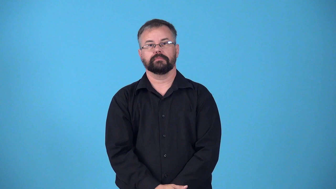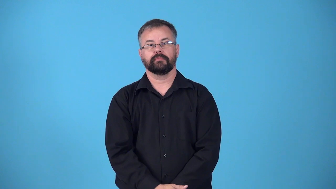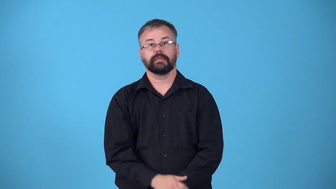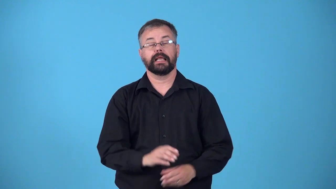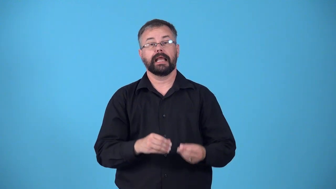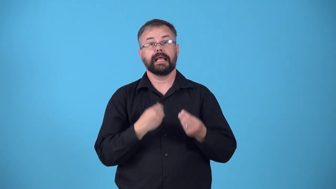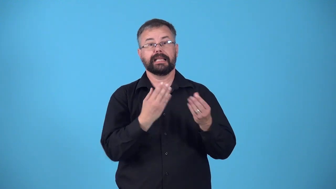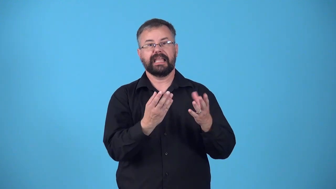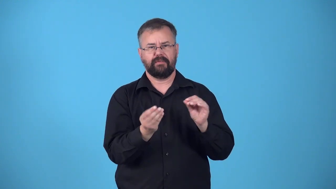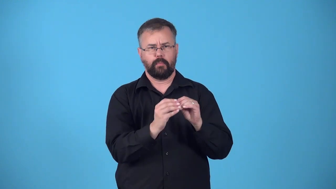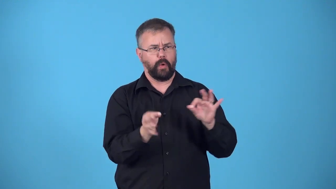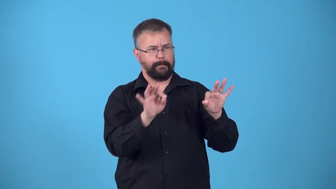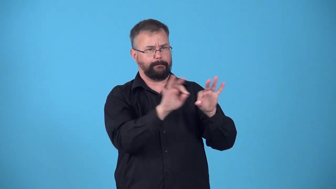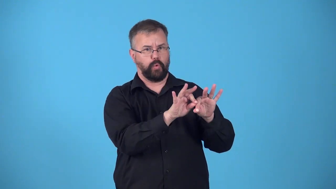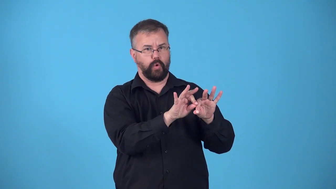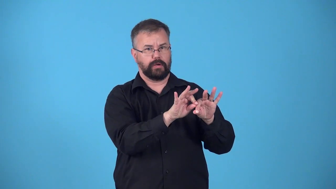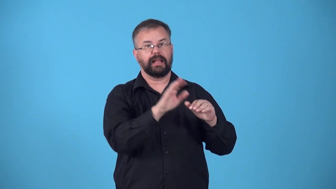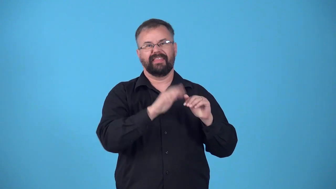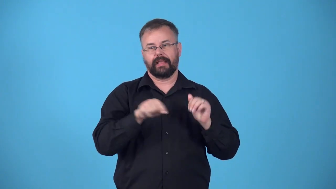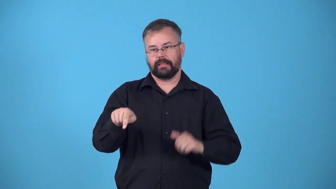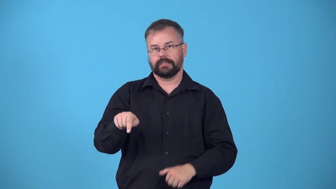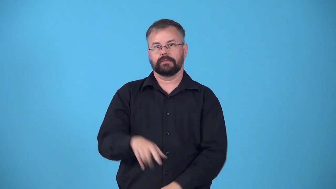foreground